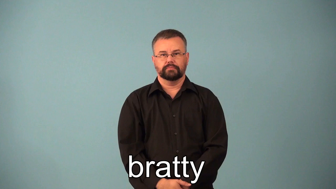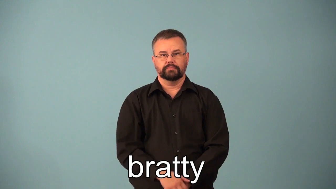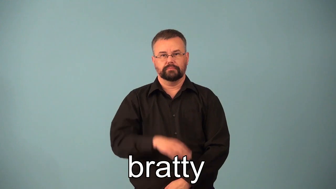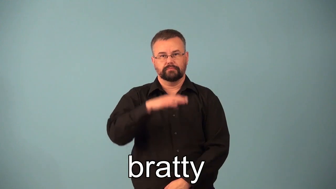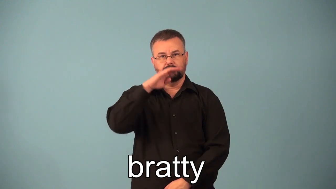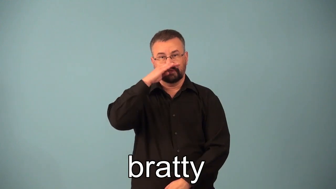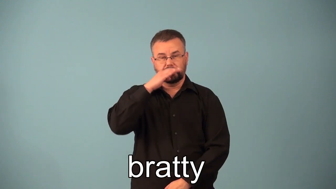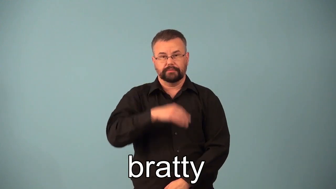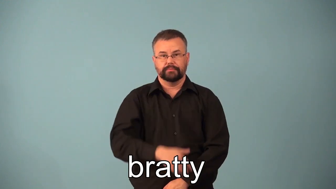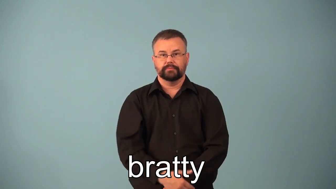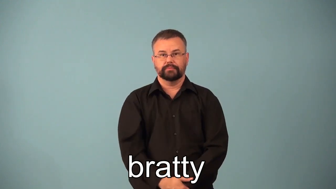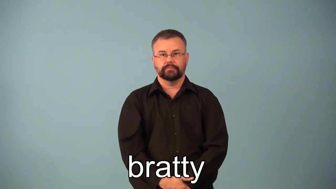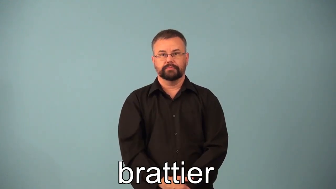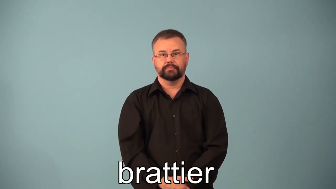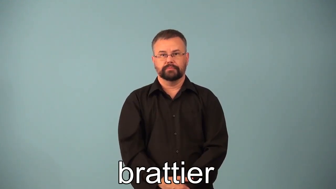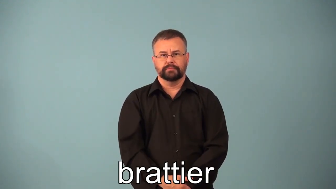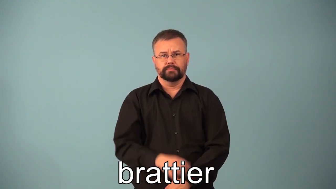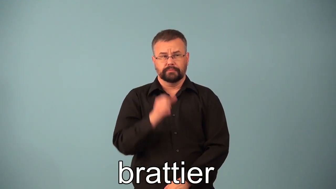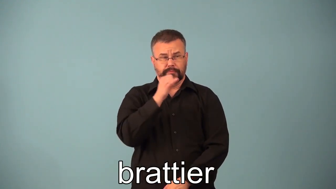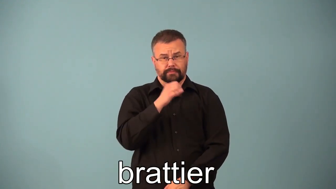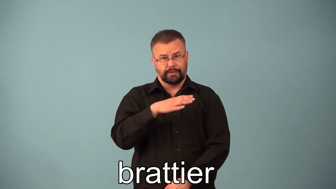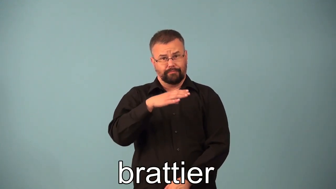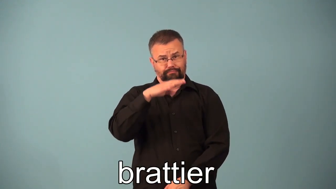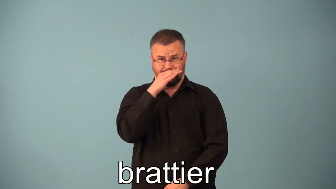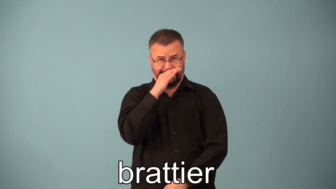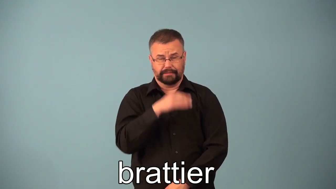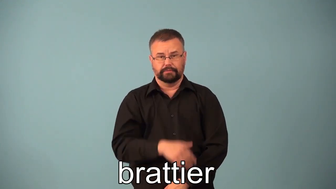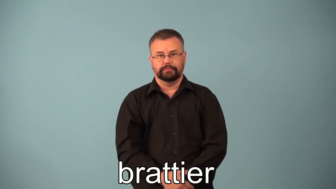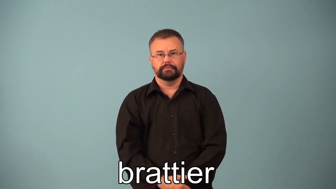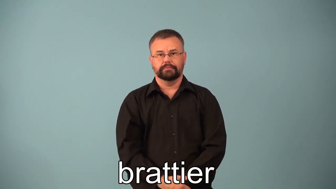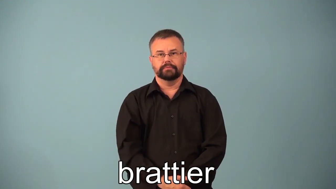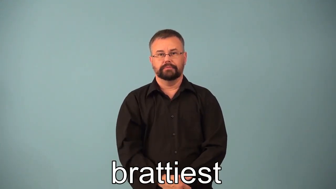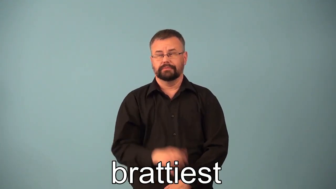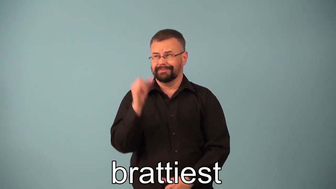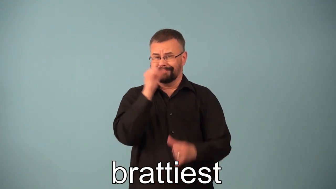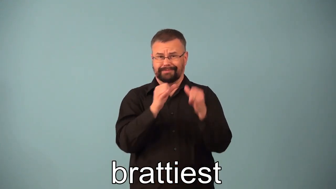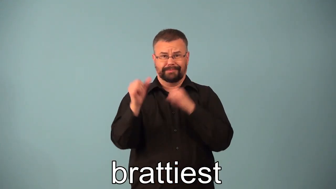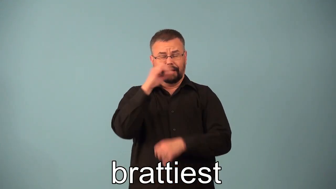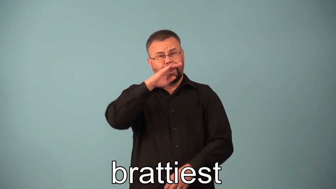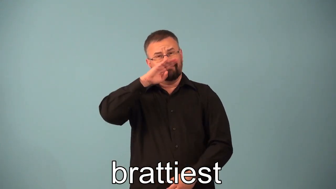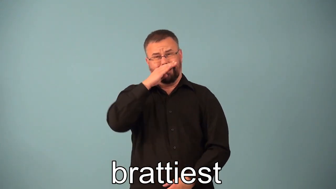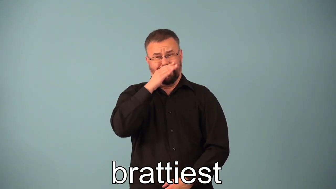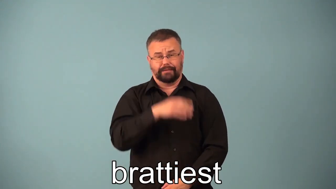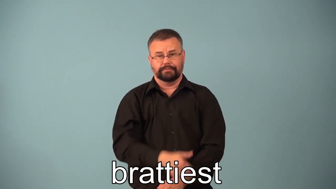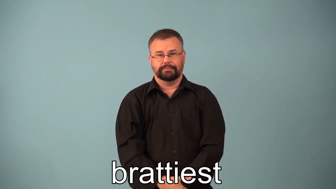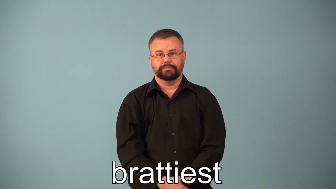brattier,brattiest